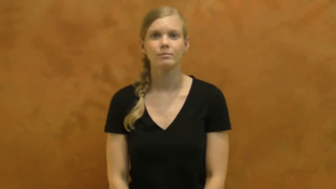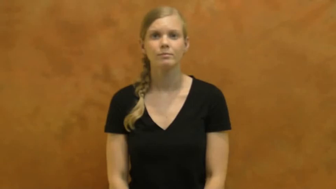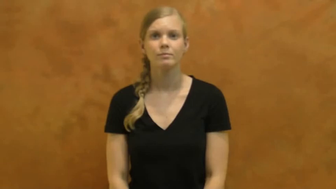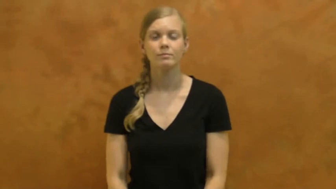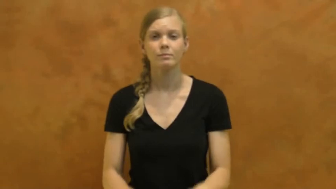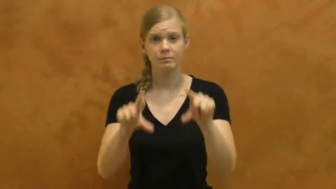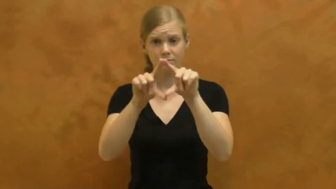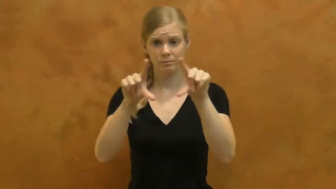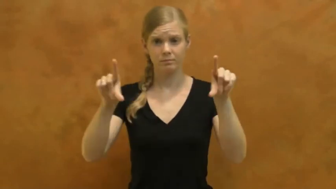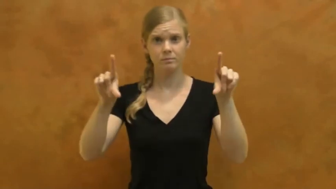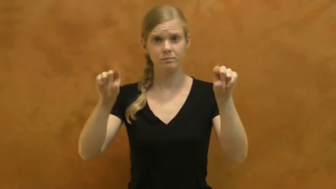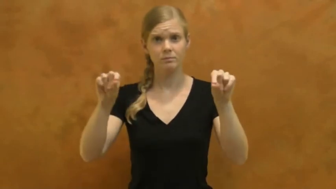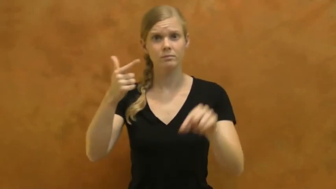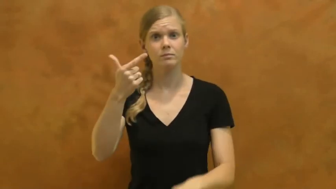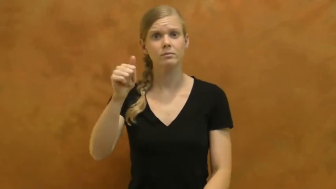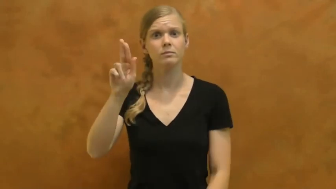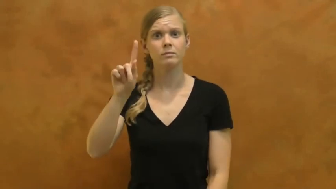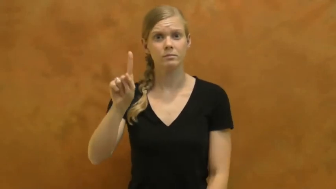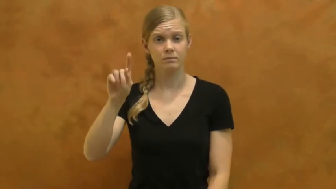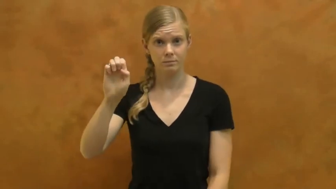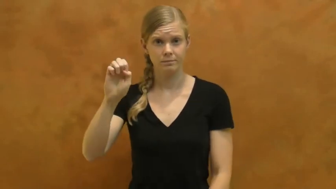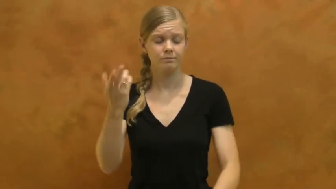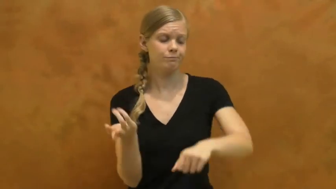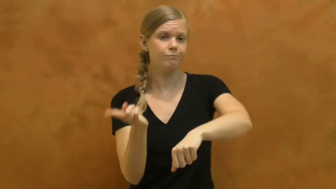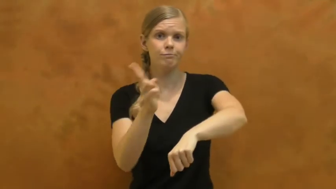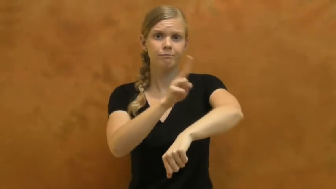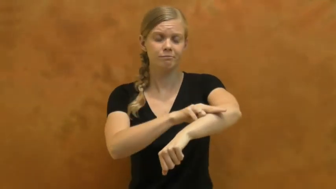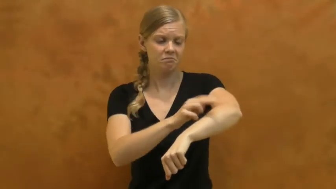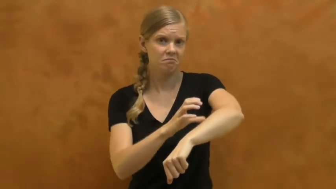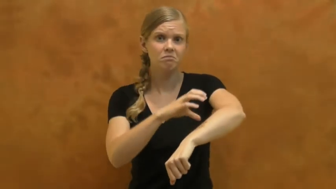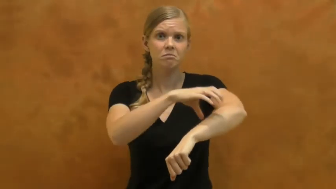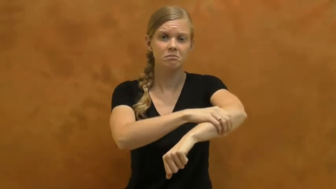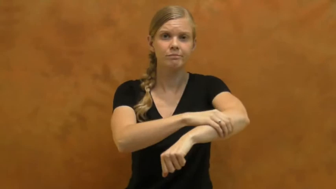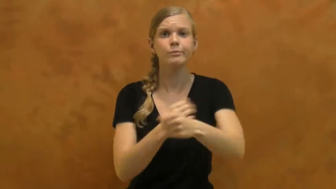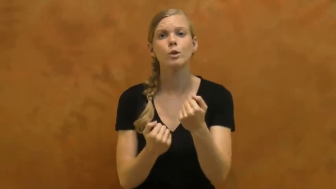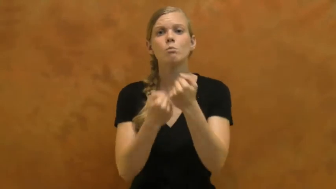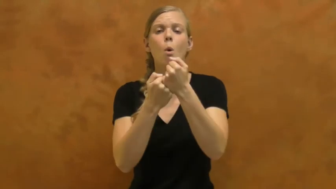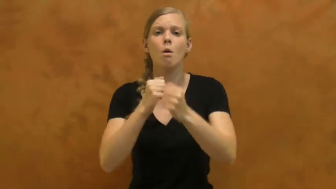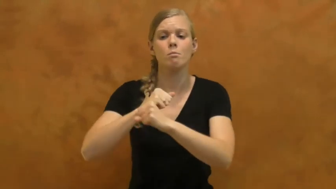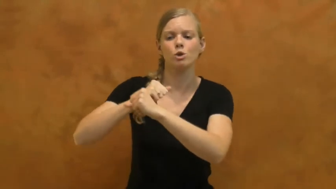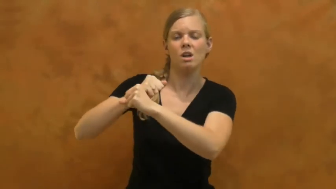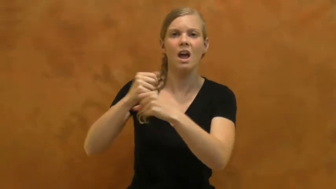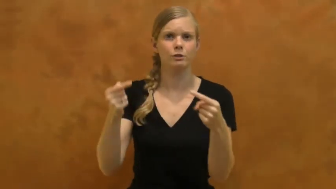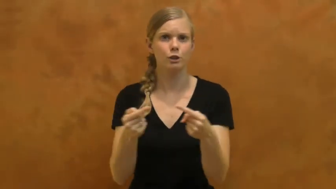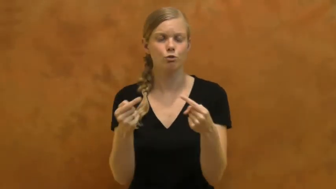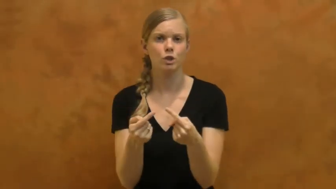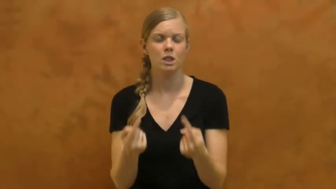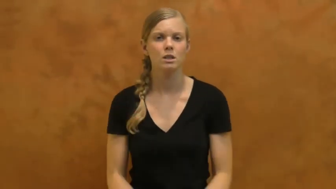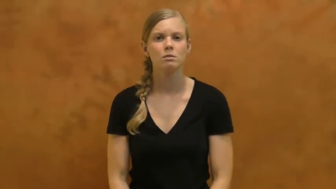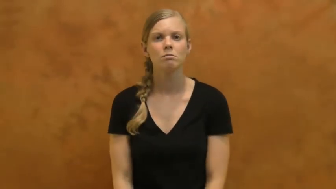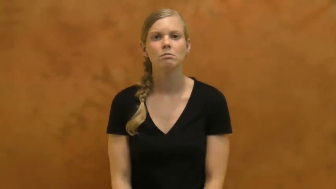gauze